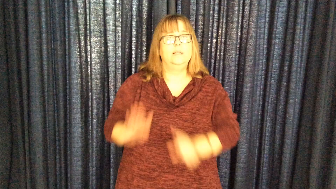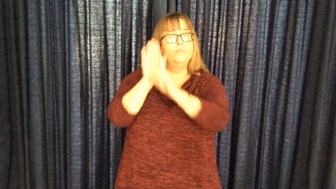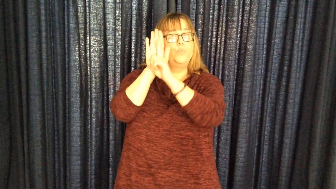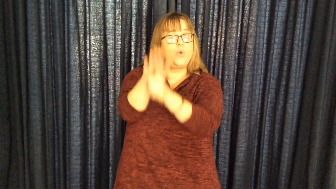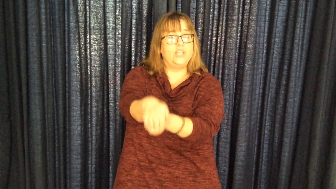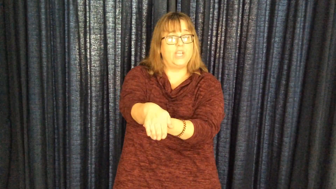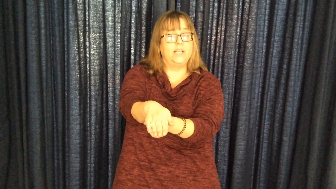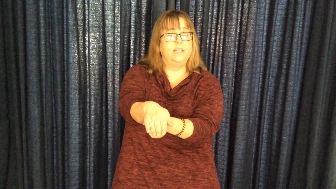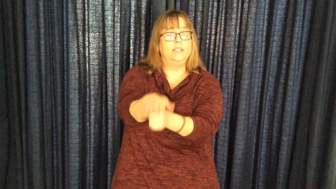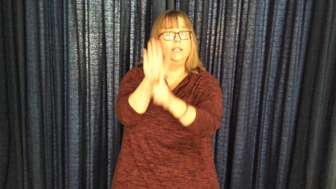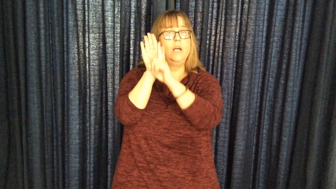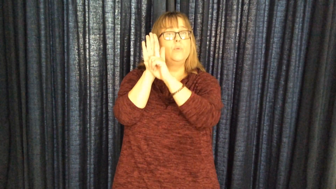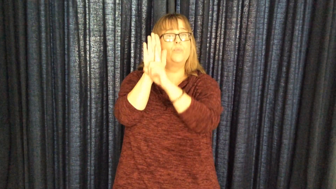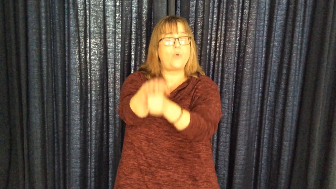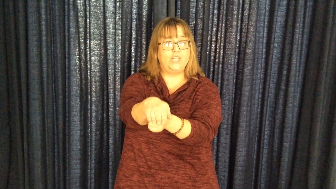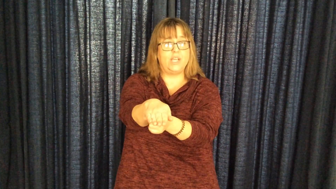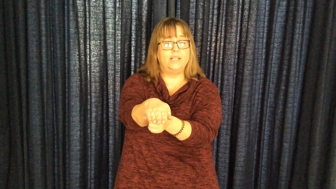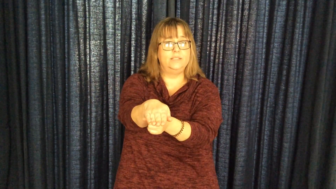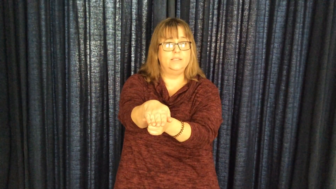Pressure